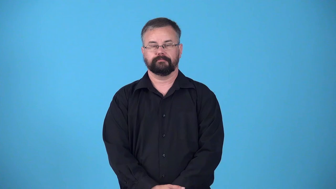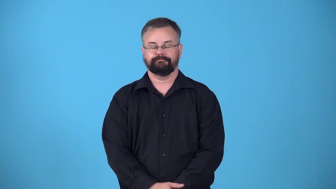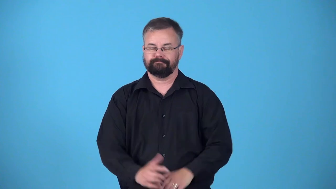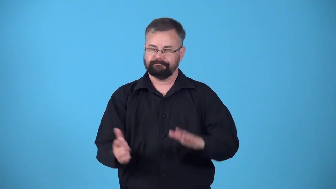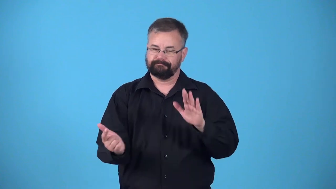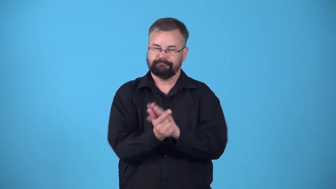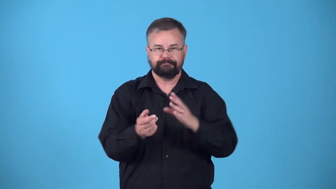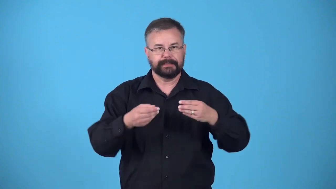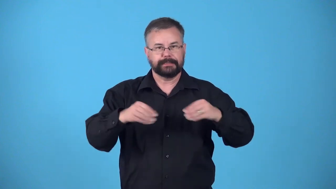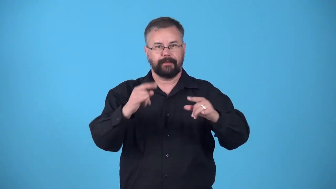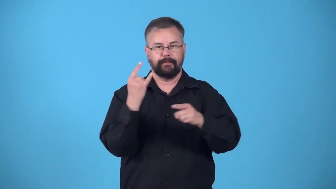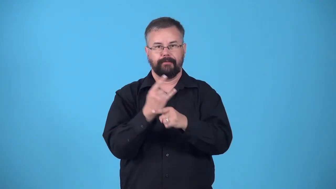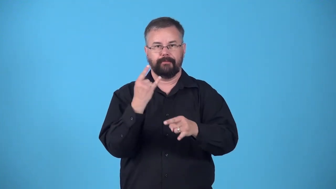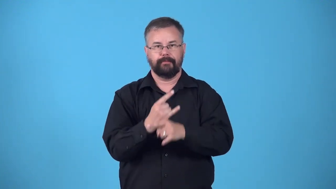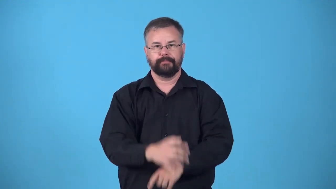dry-no alcohol allowed